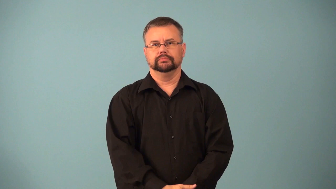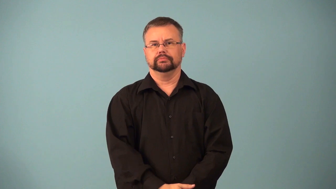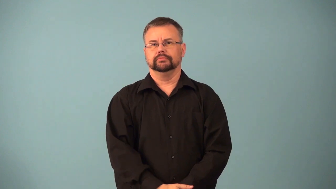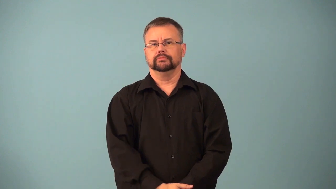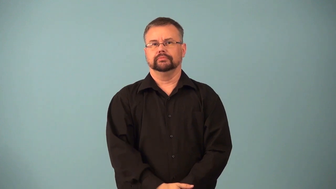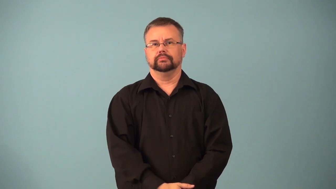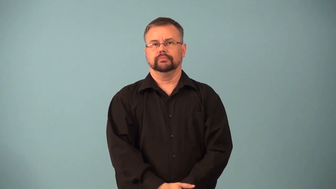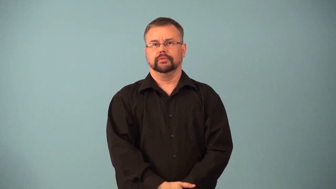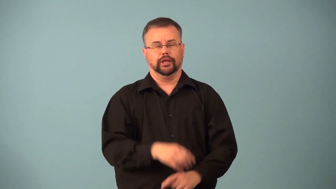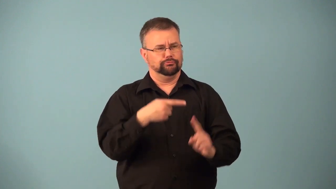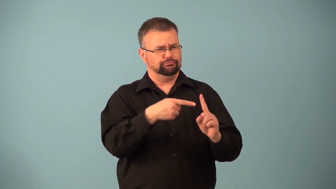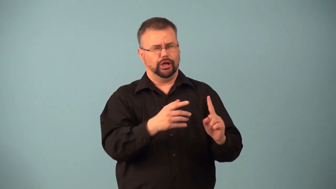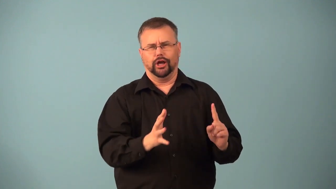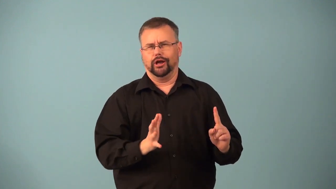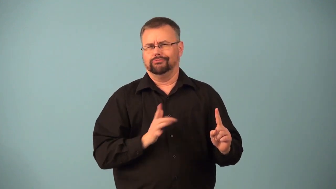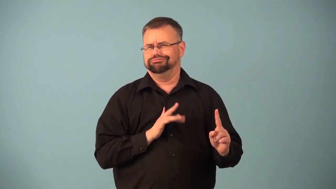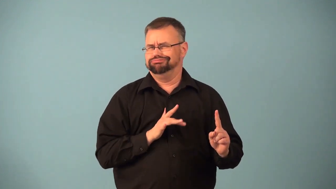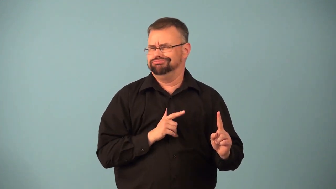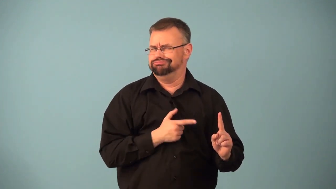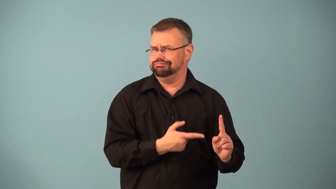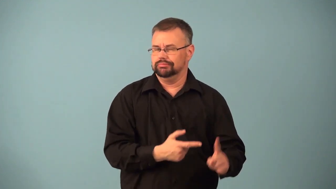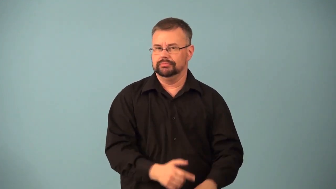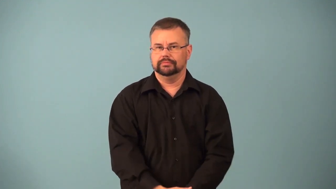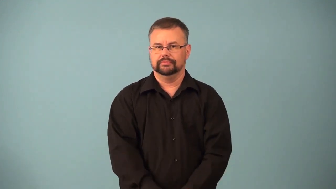"to die for" , unbelievable